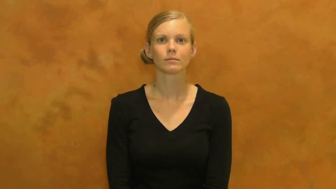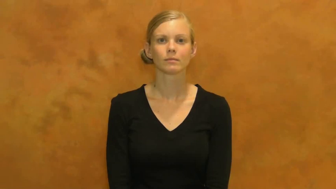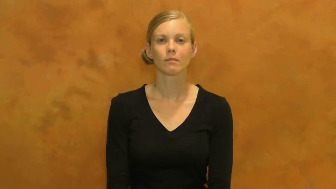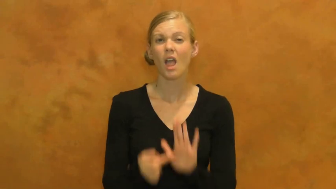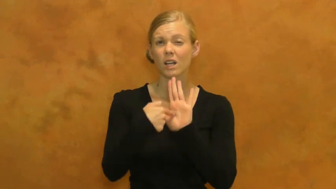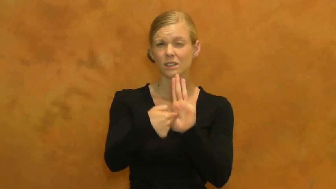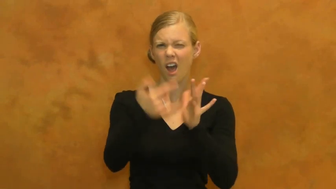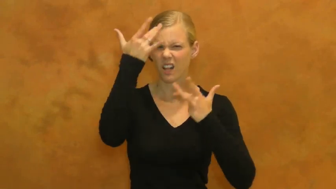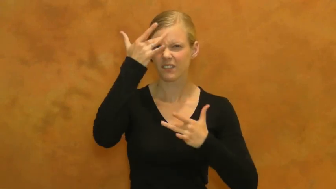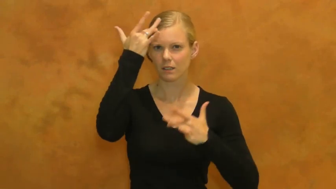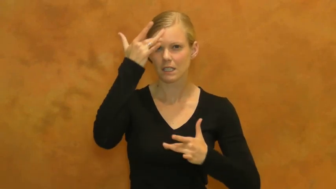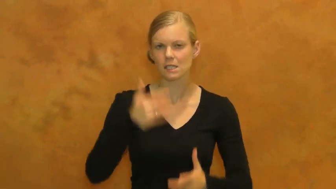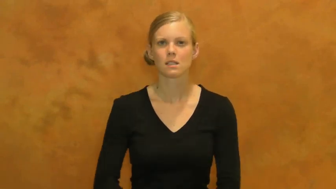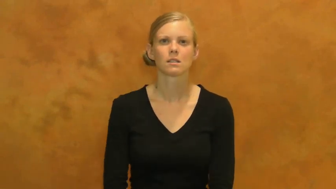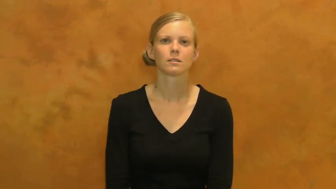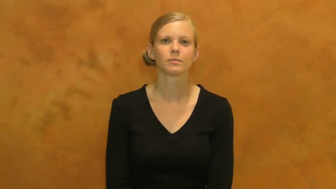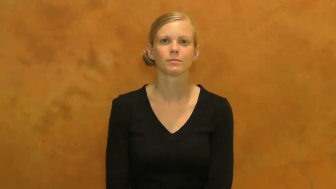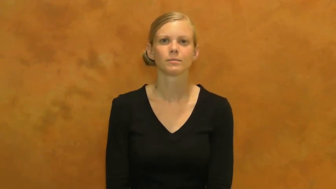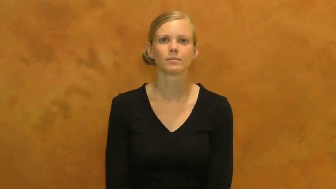symptom